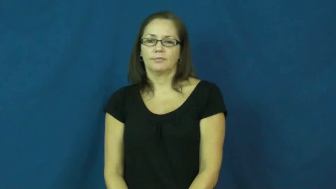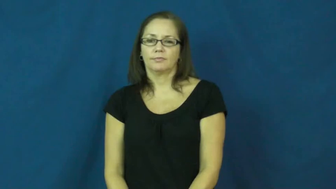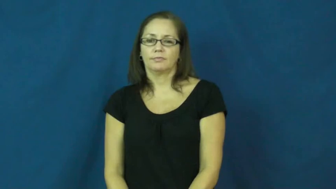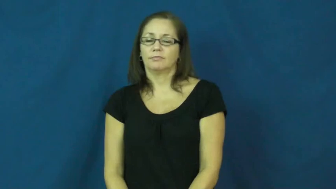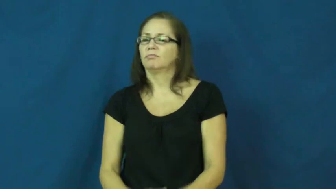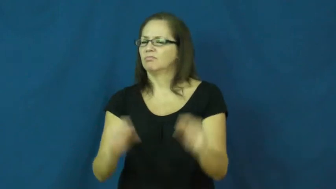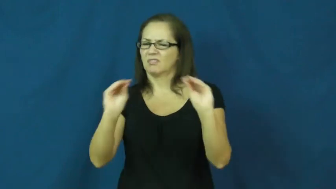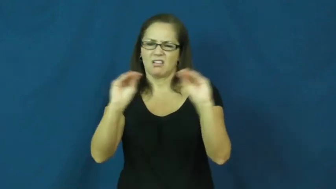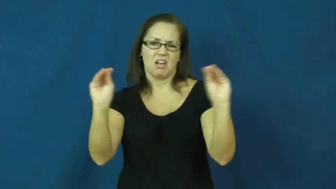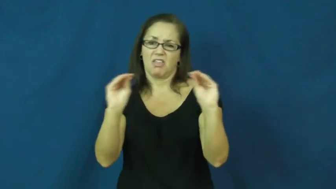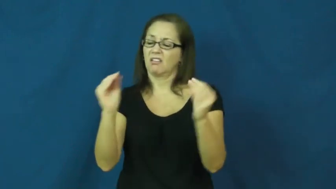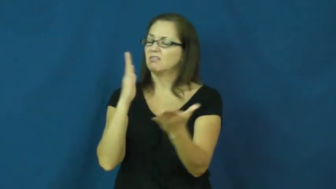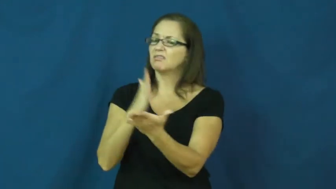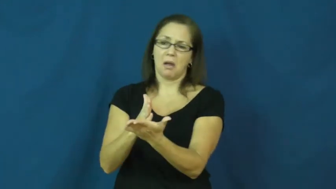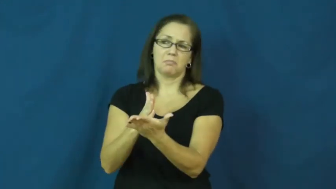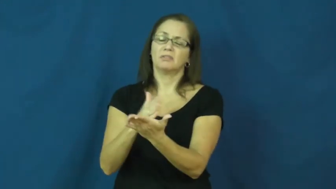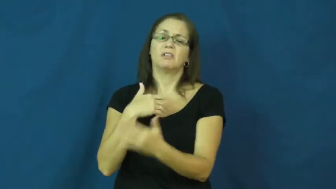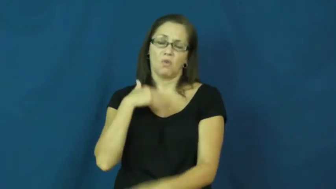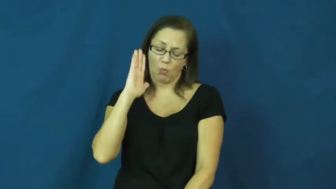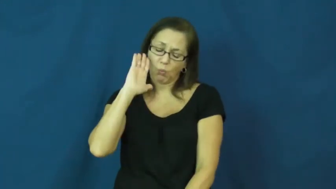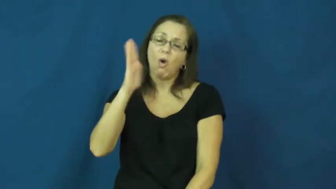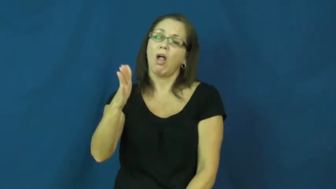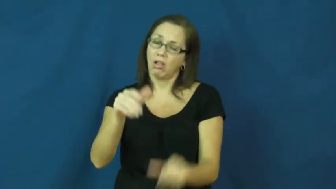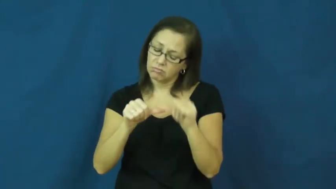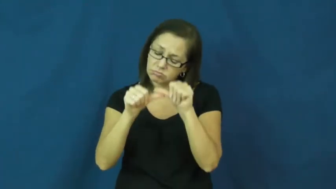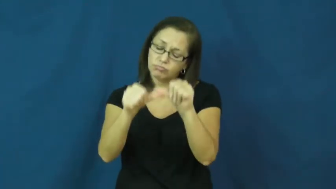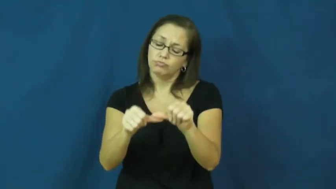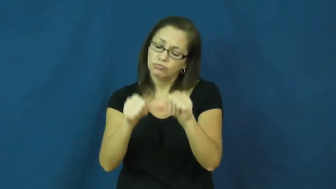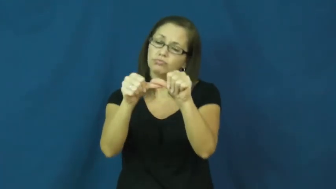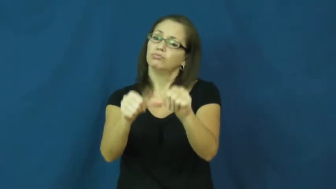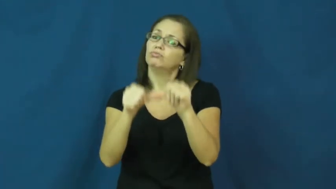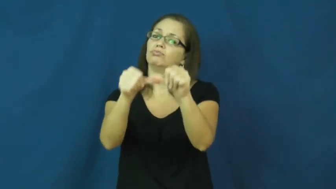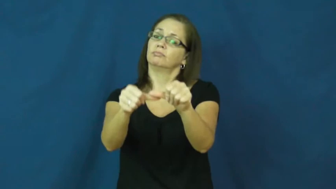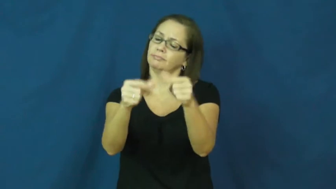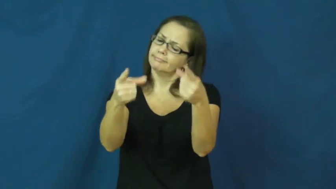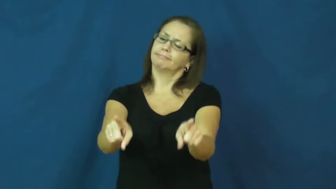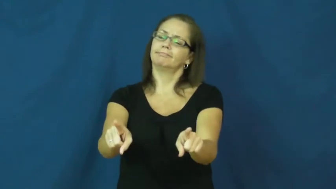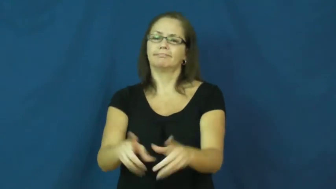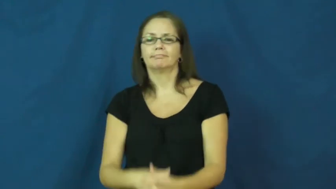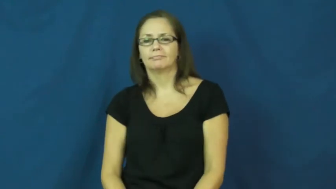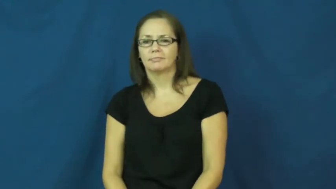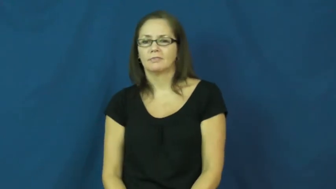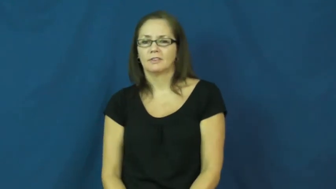come rain or shine